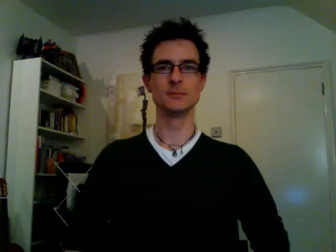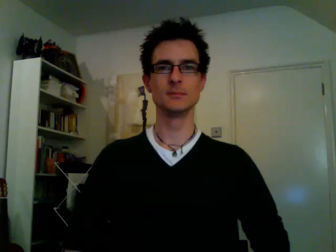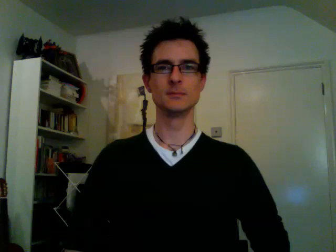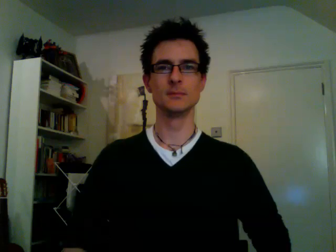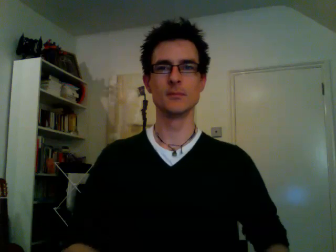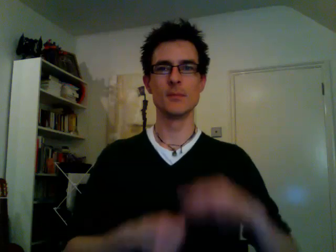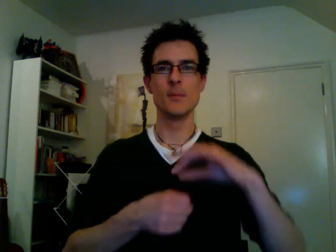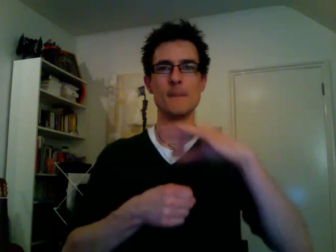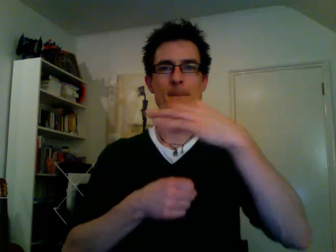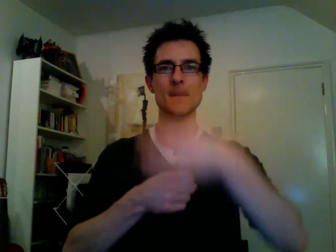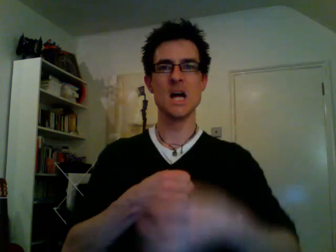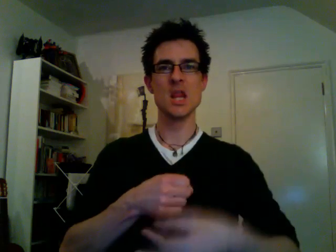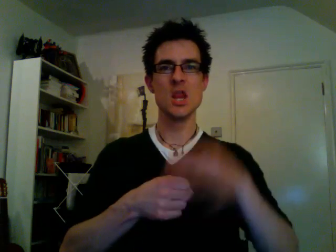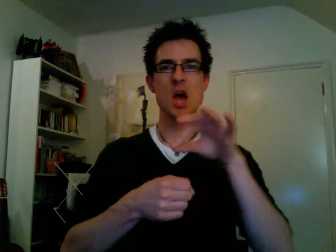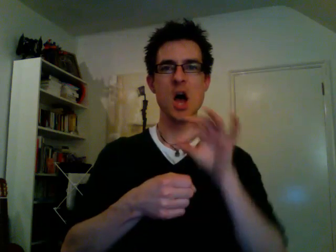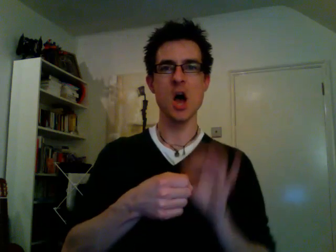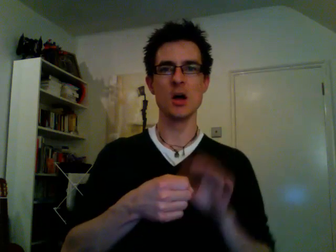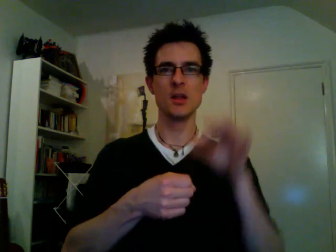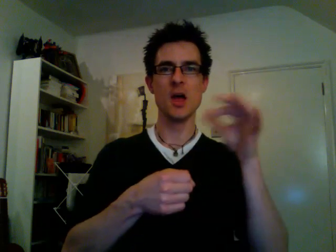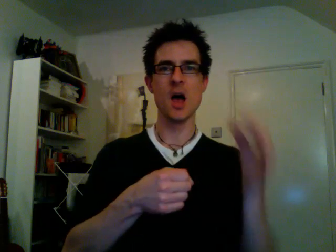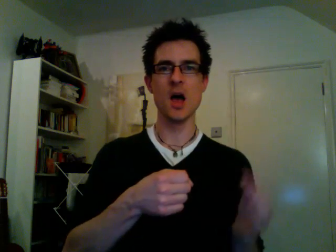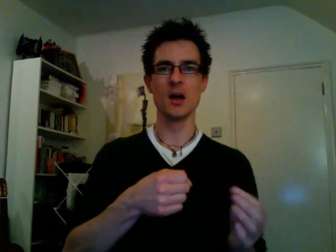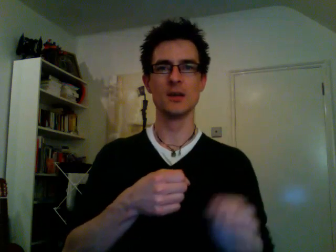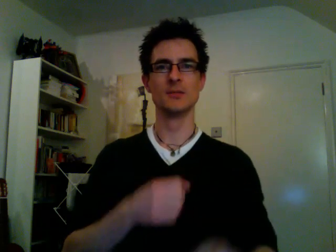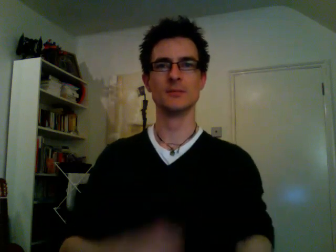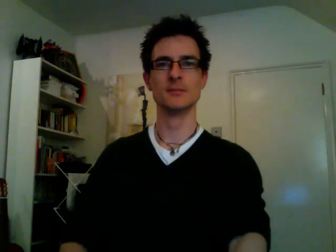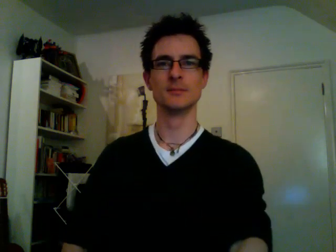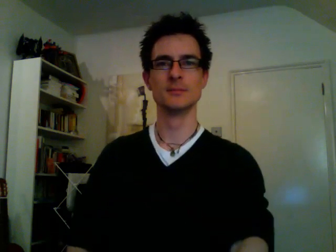banana